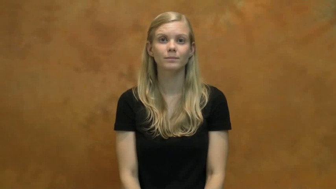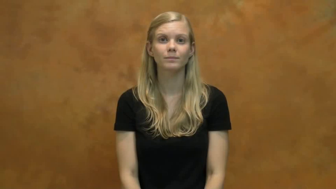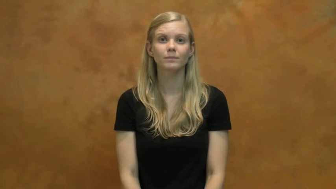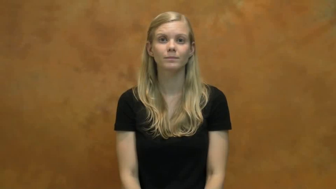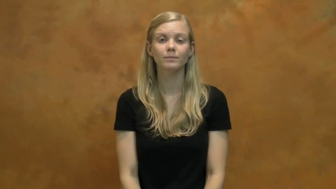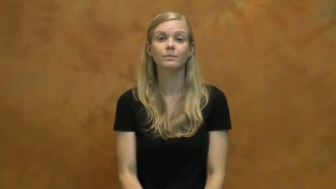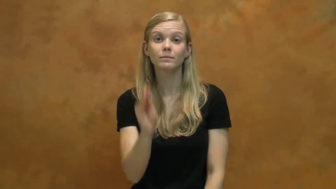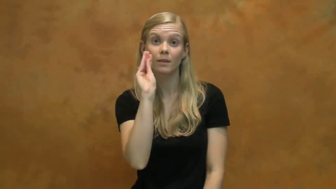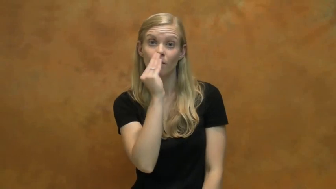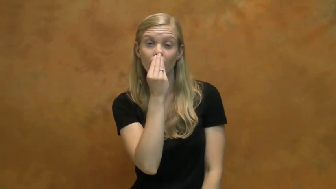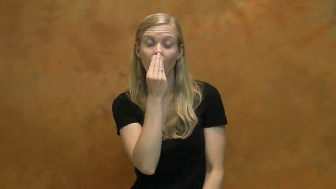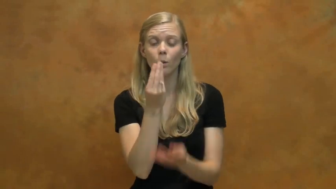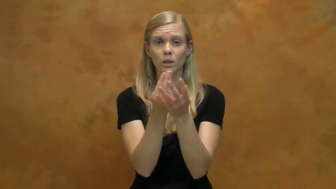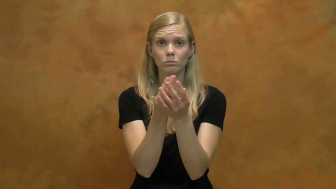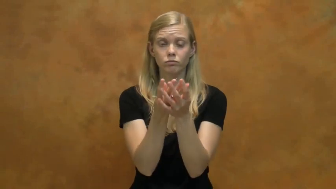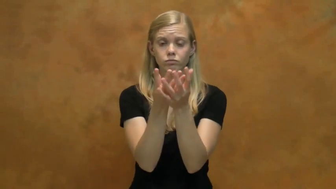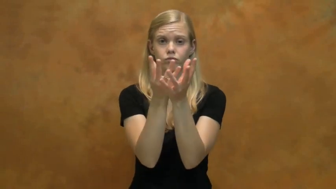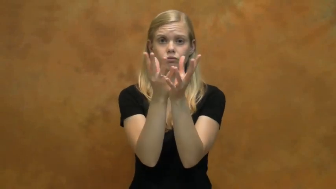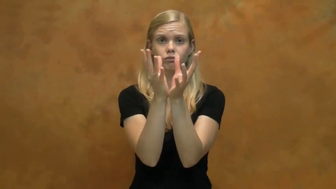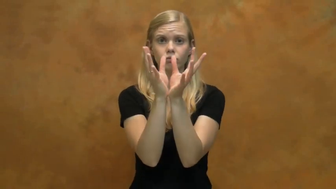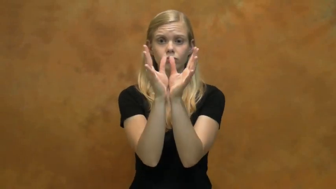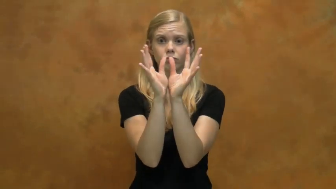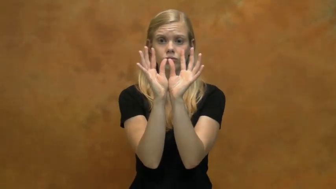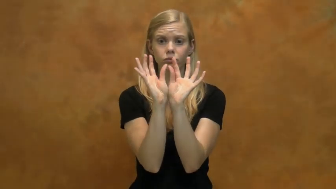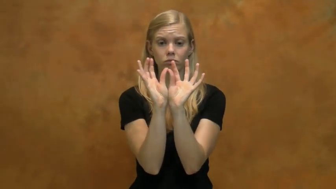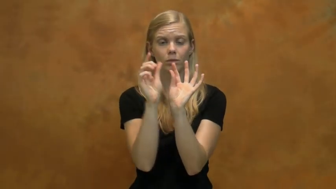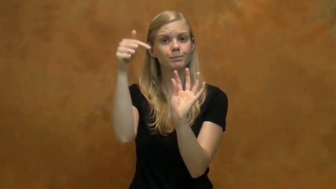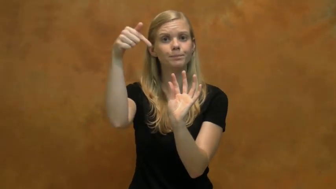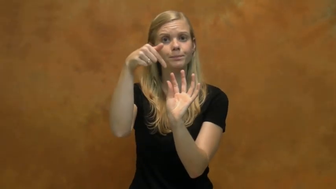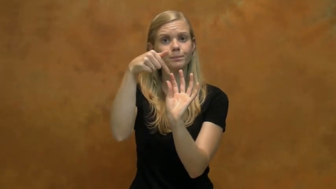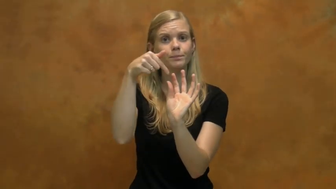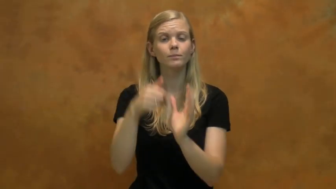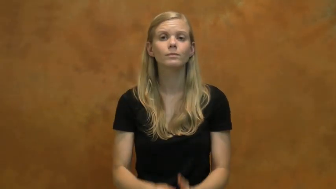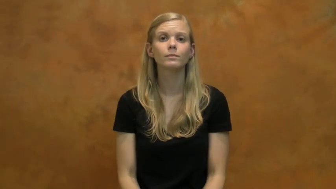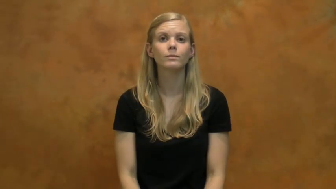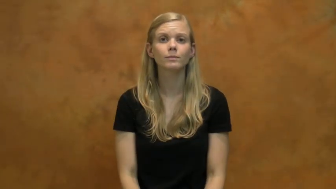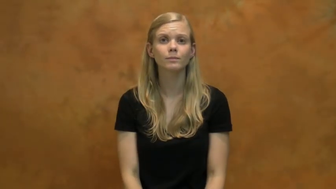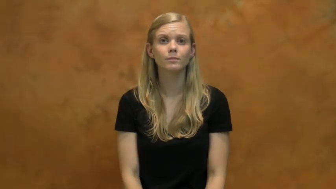corolla